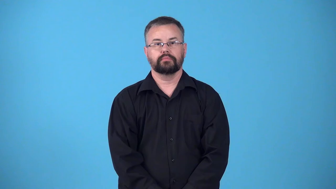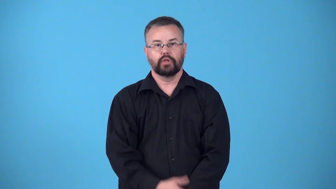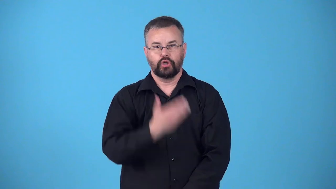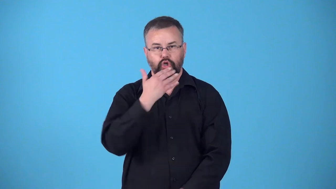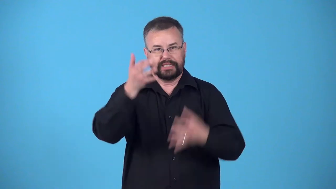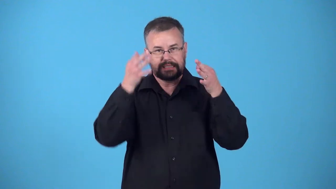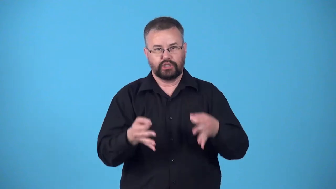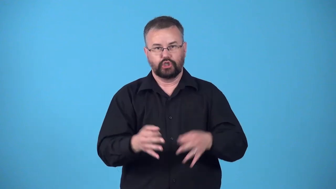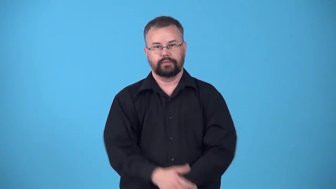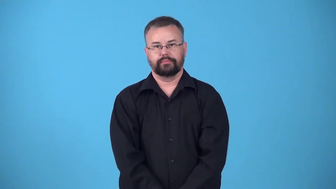good call